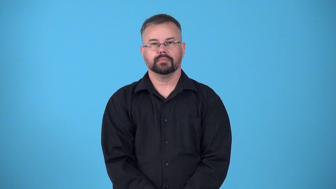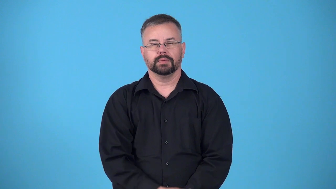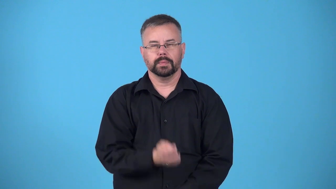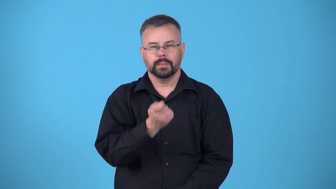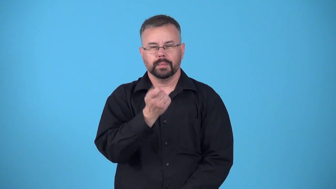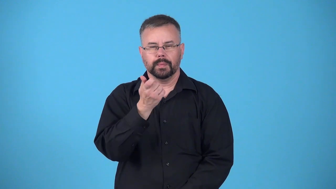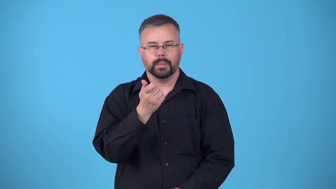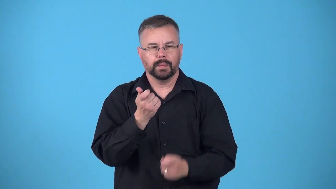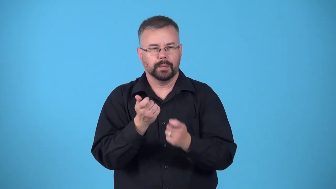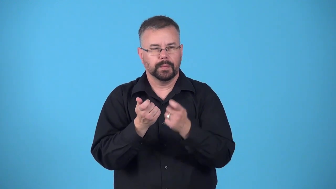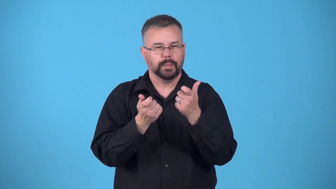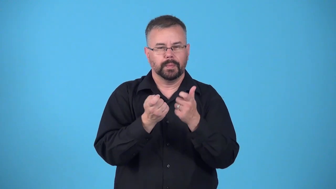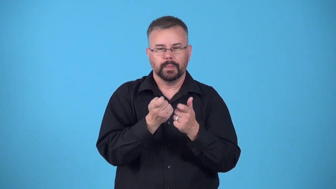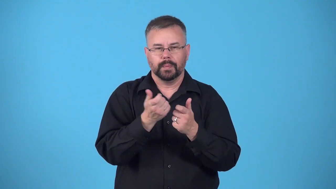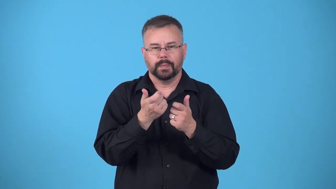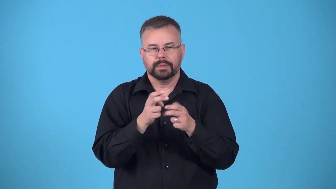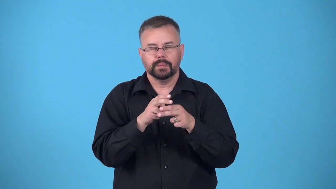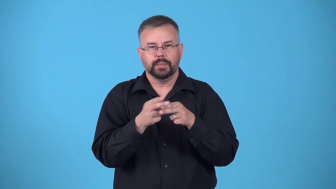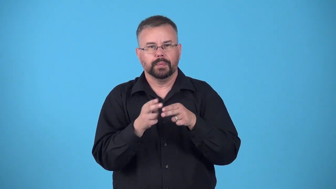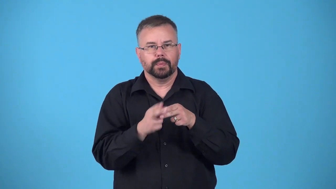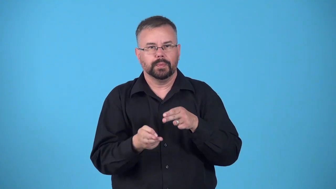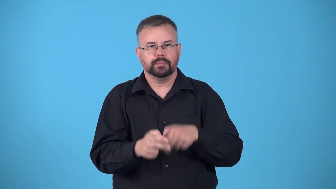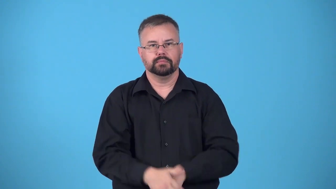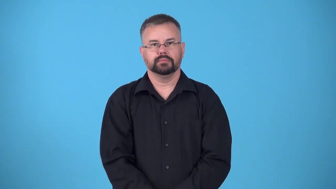shave off